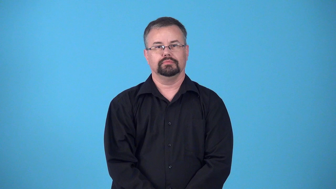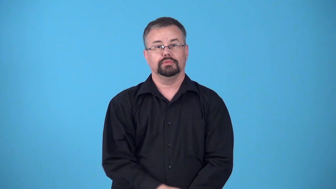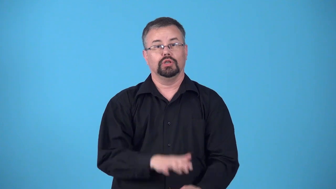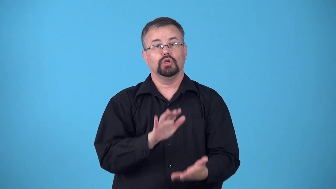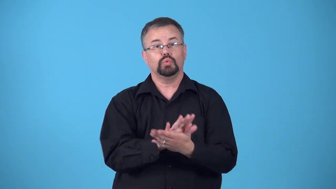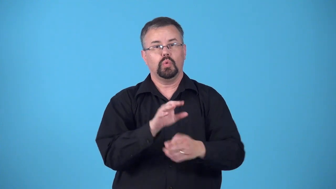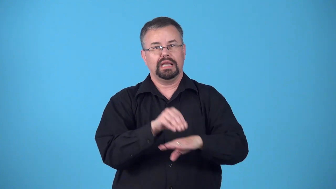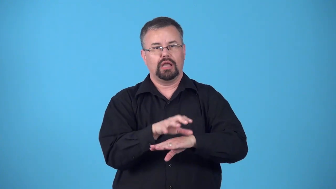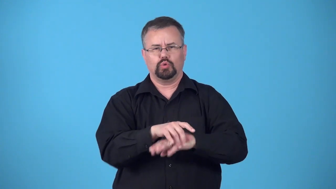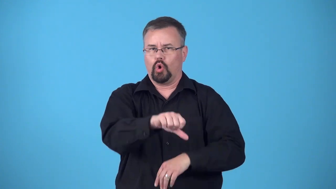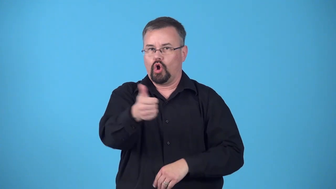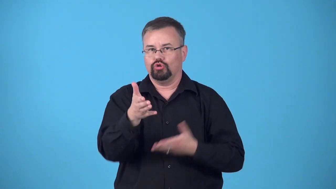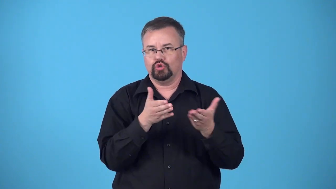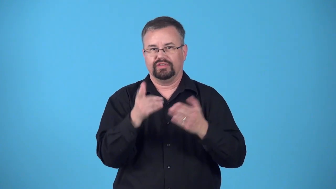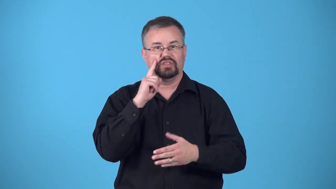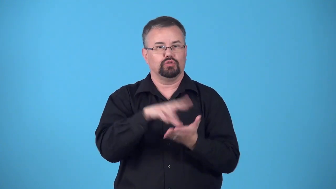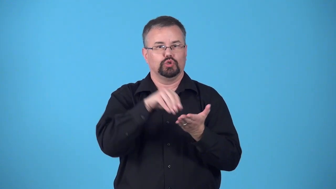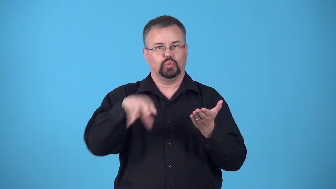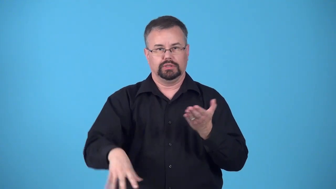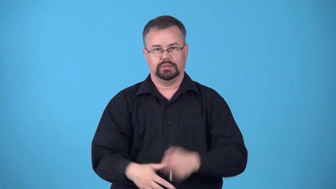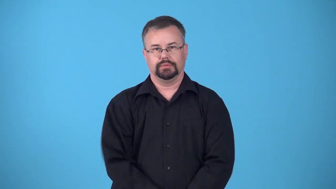pastoral care